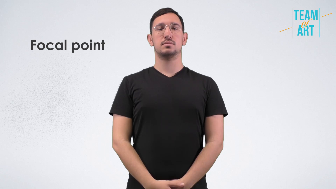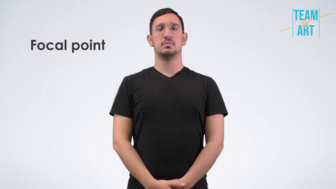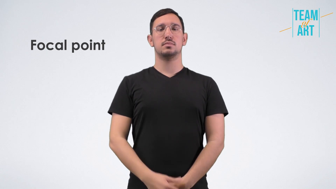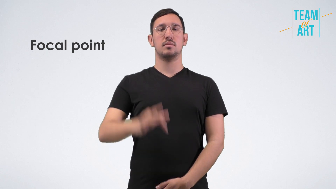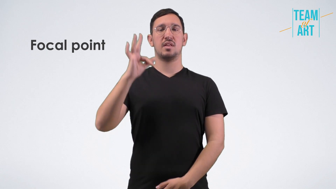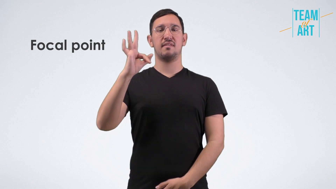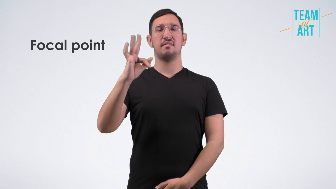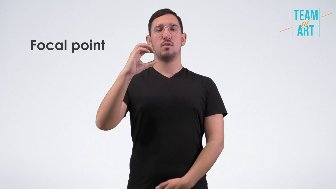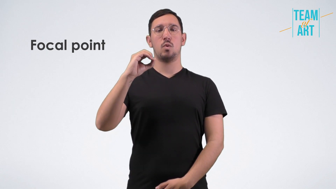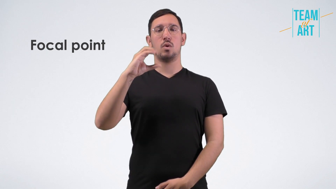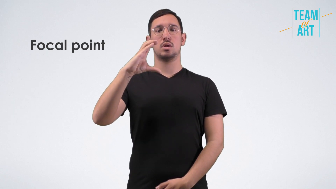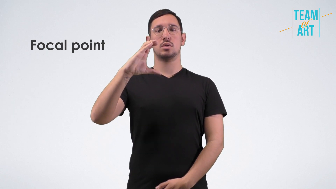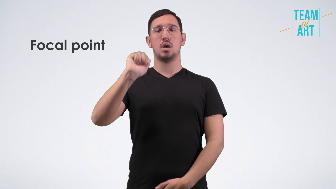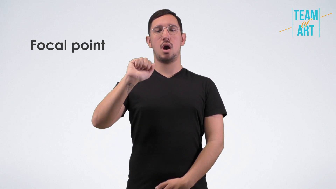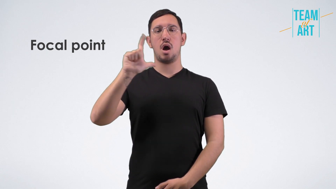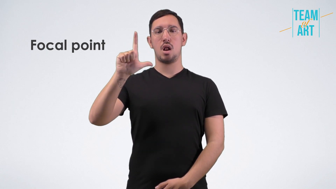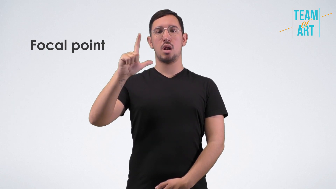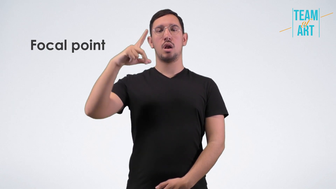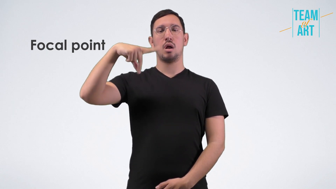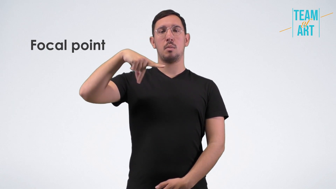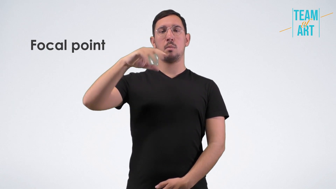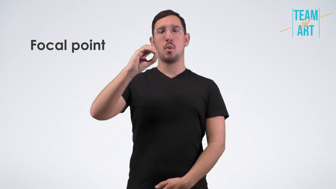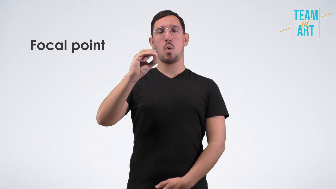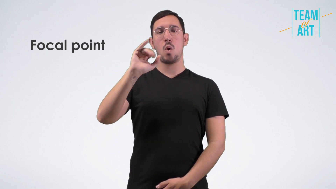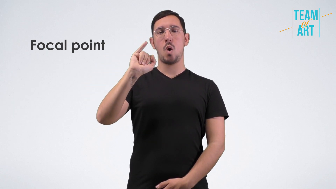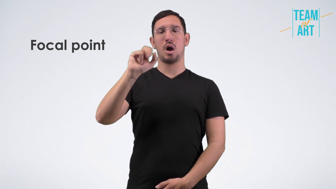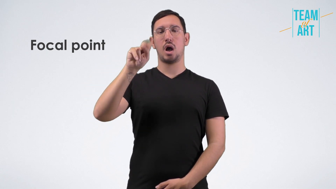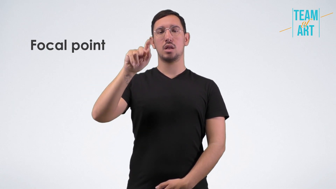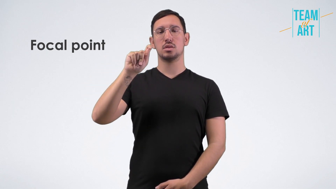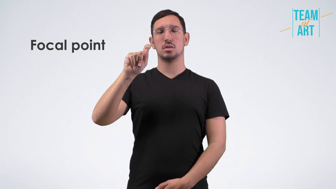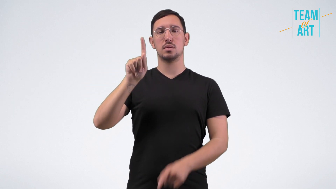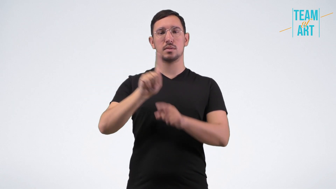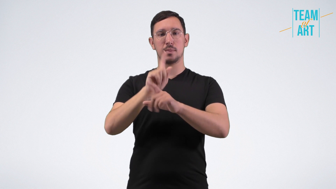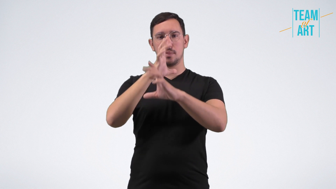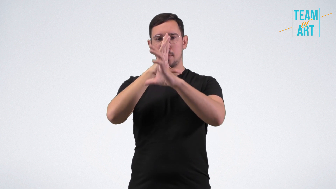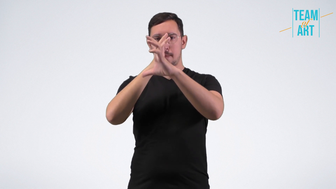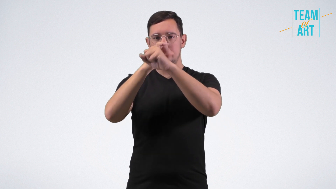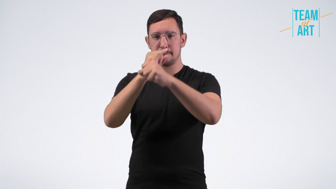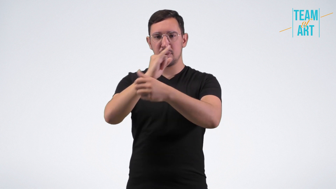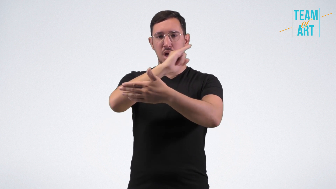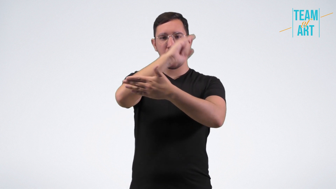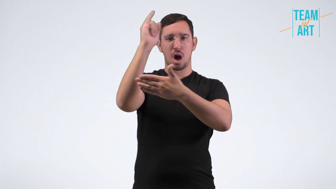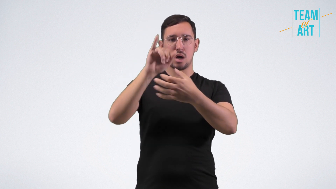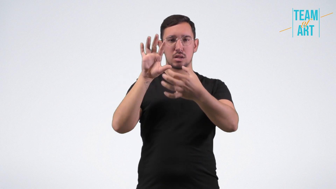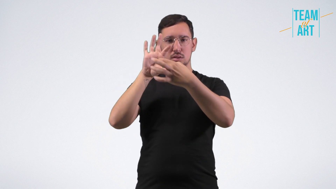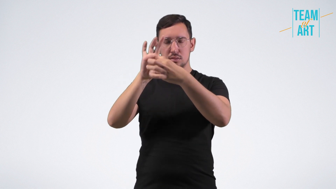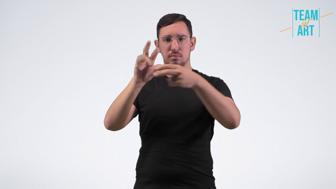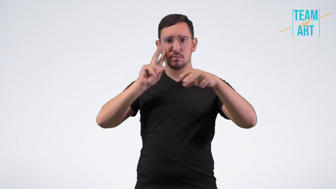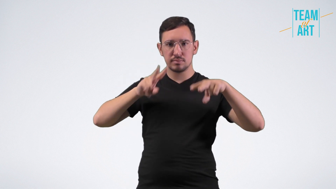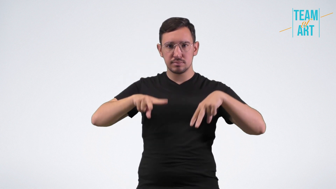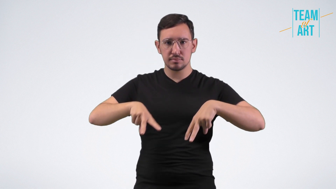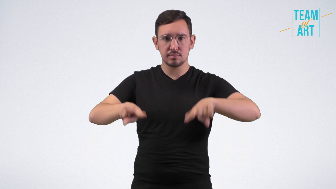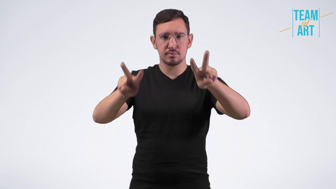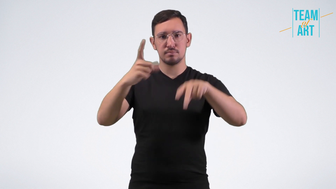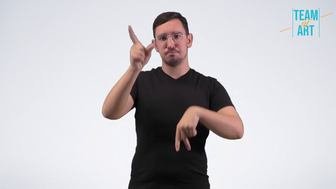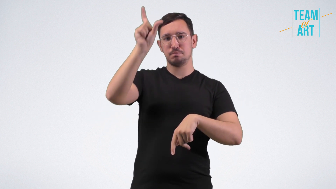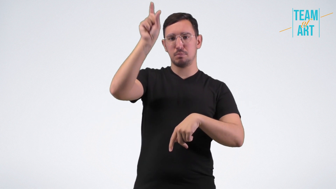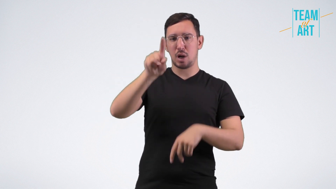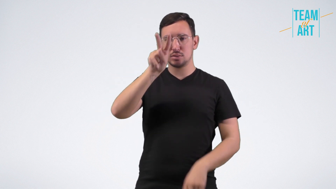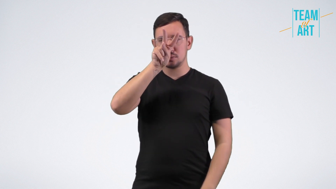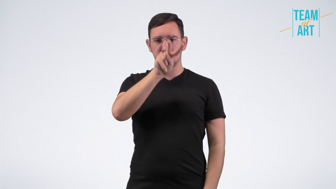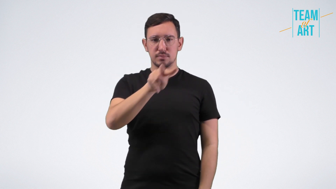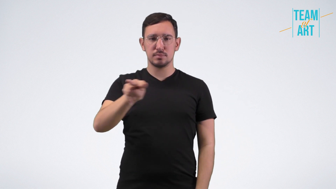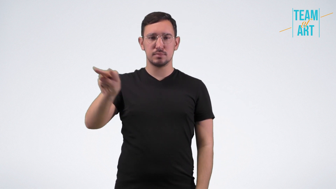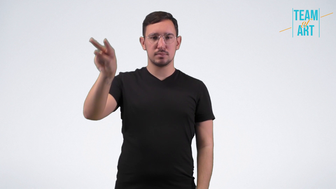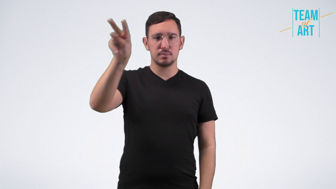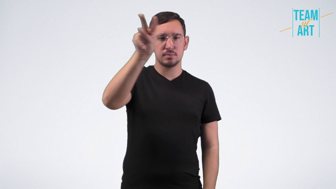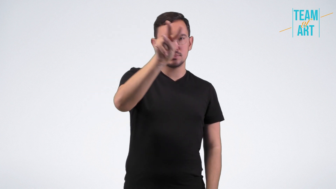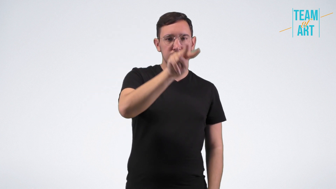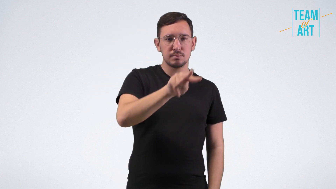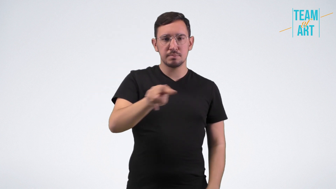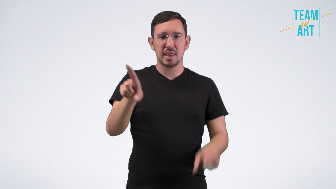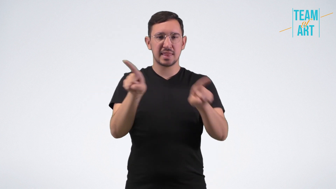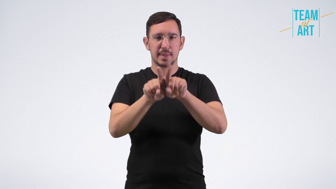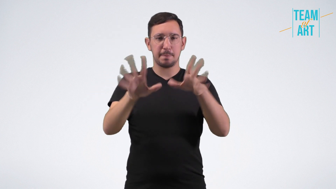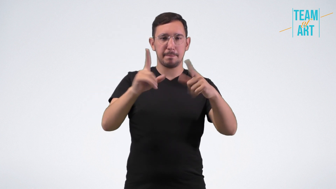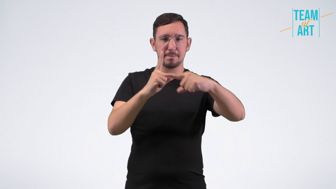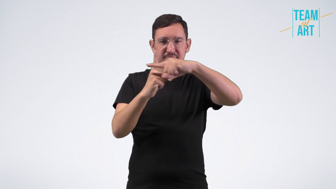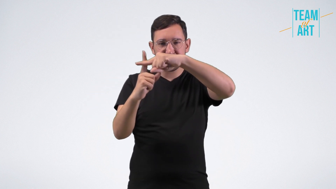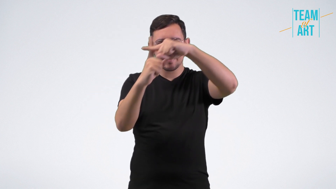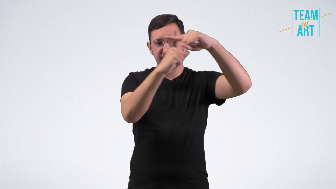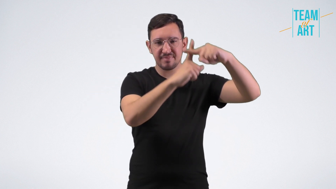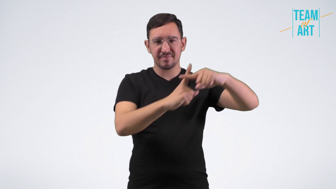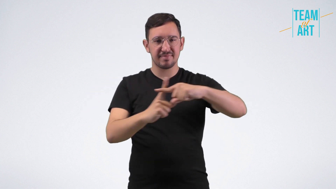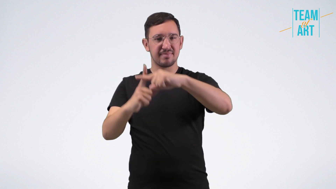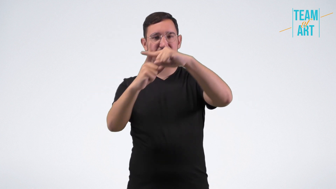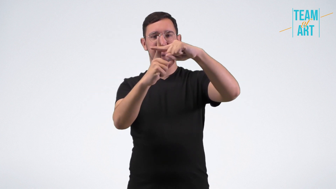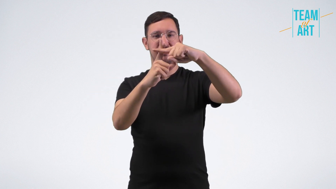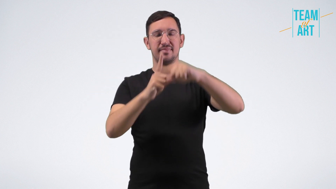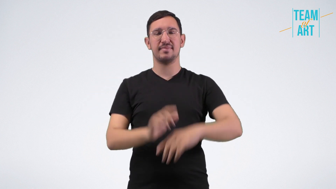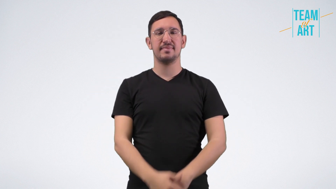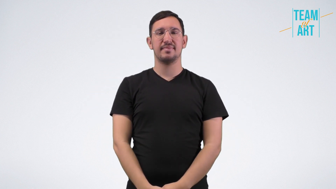Focal point